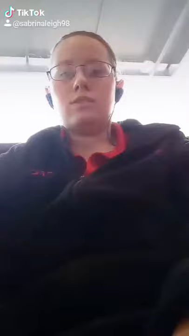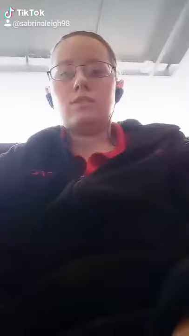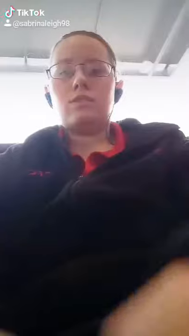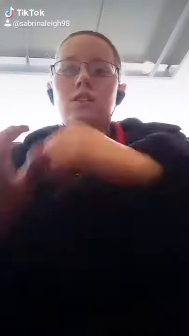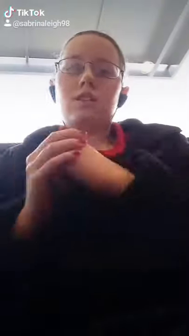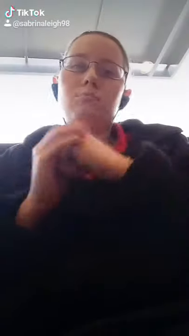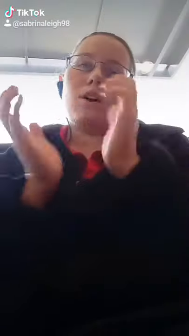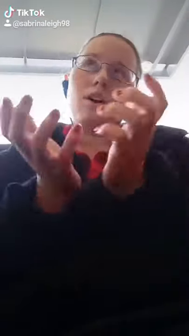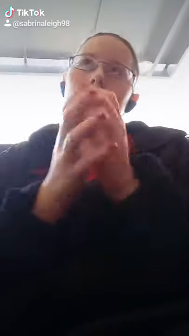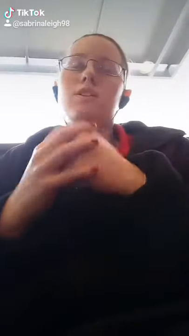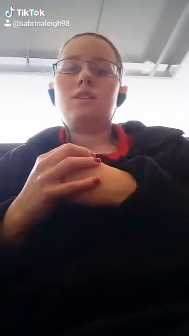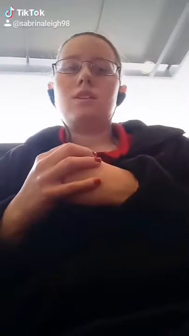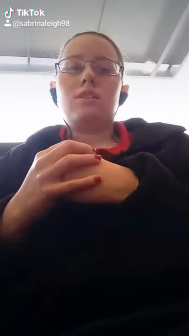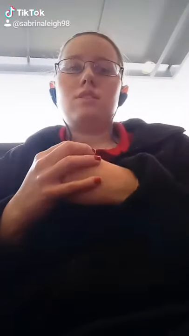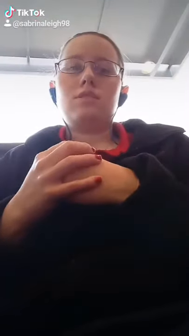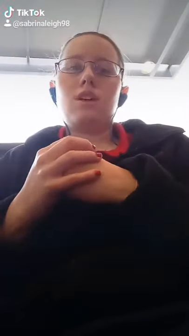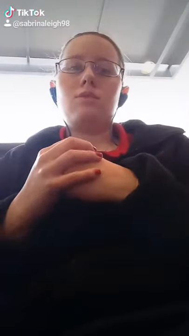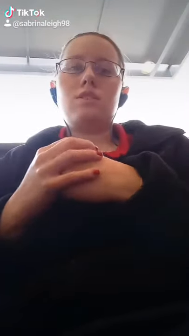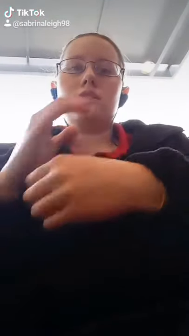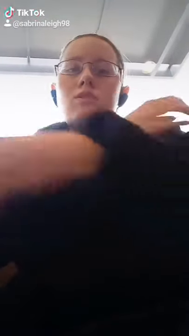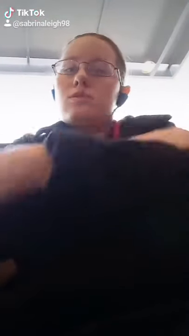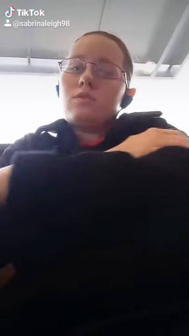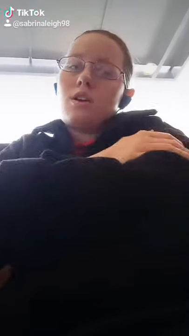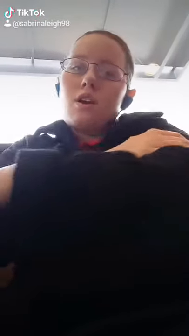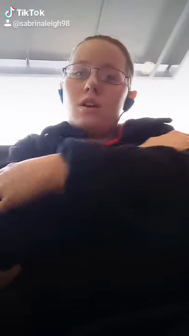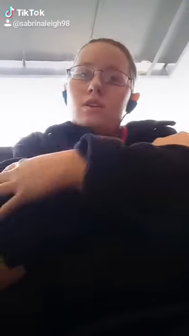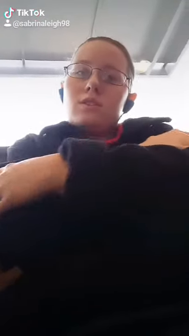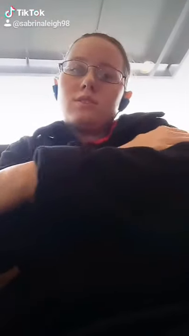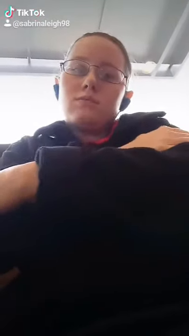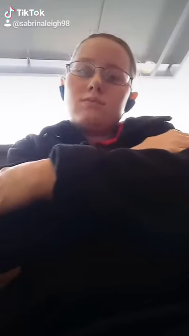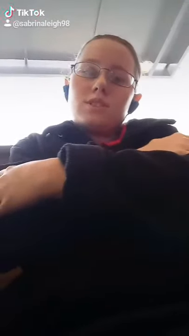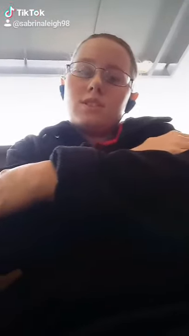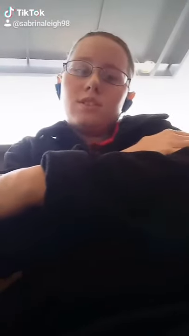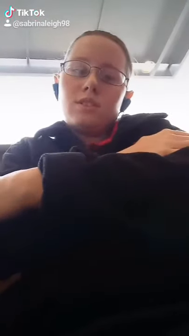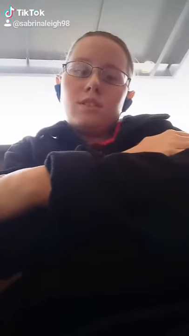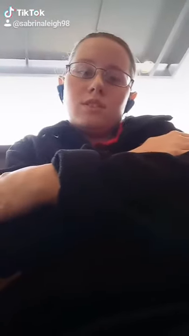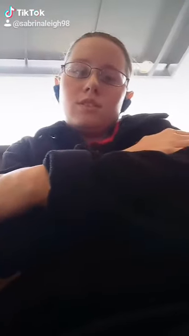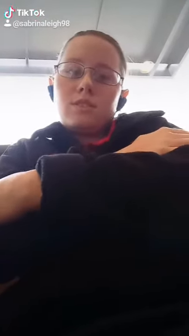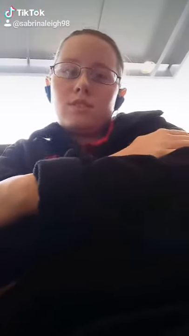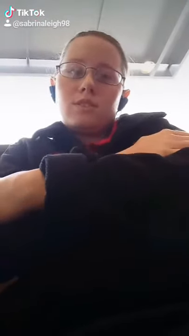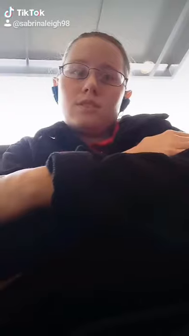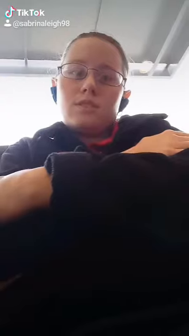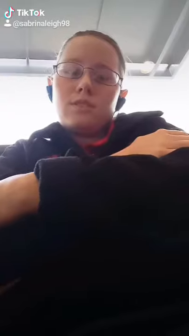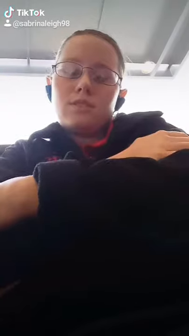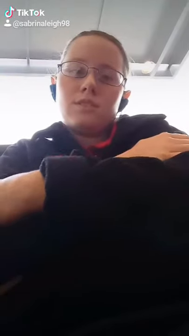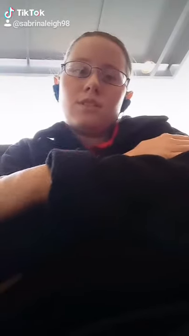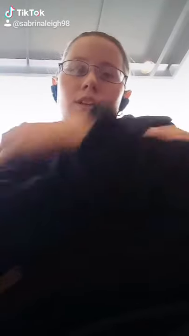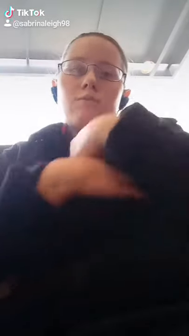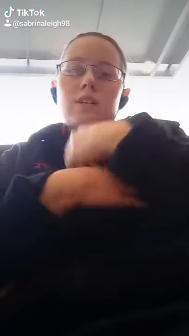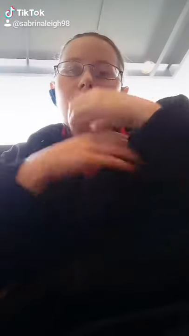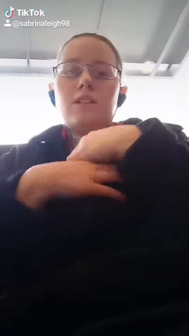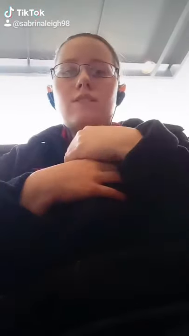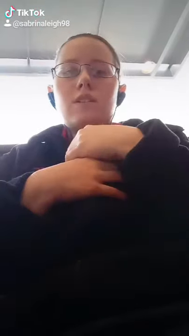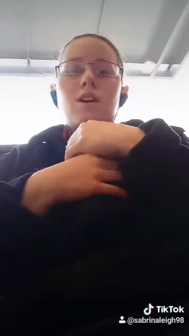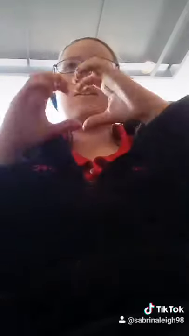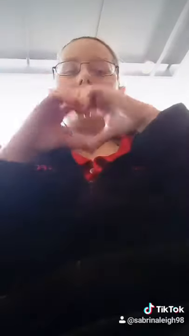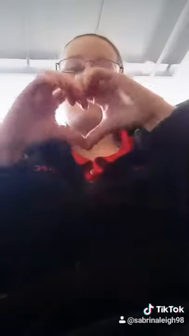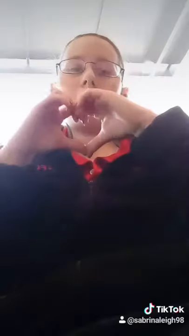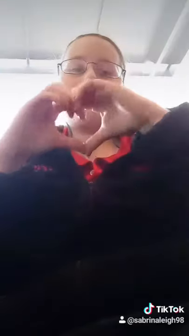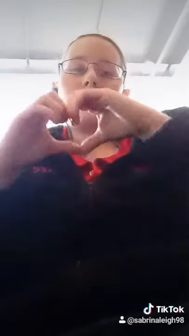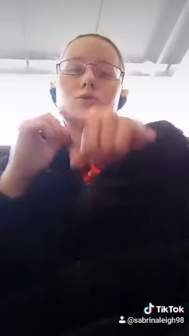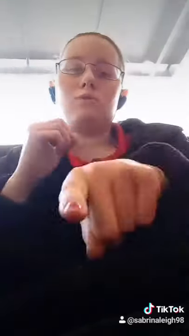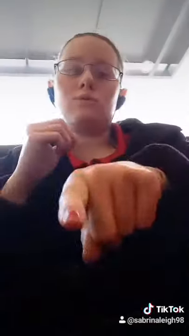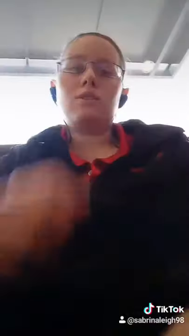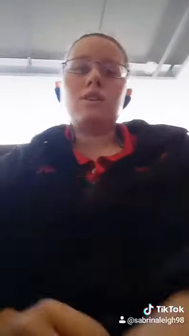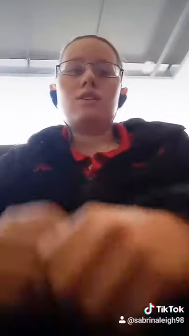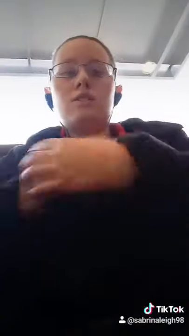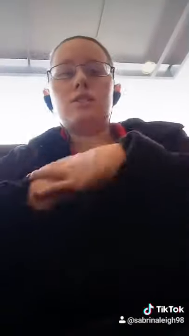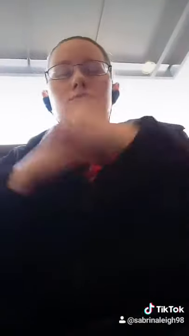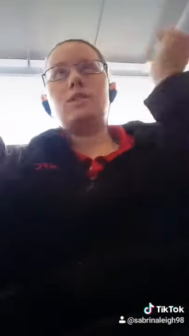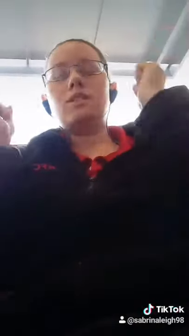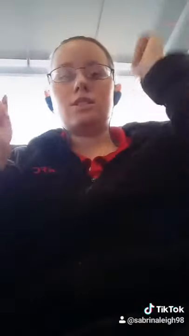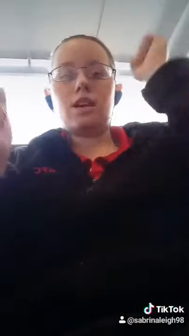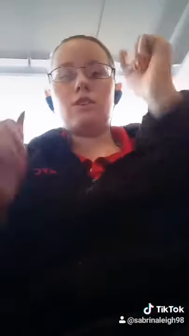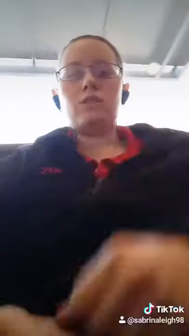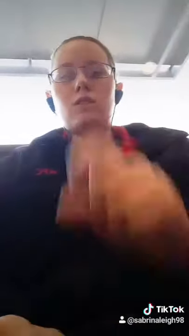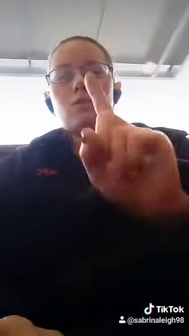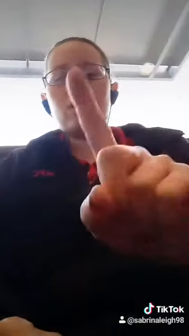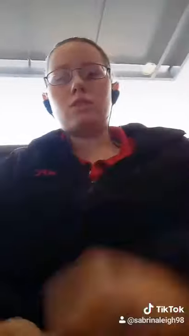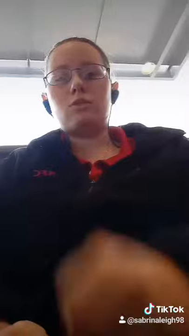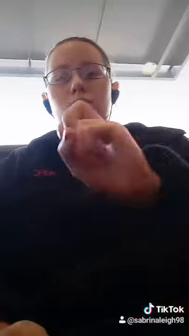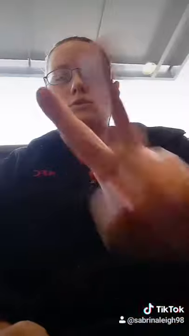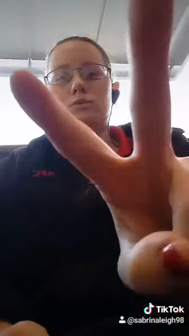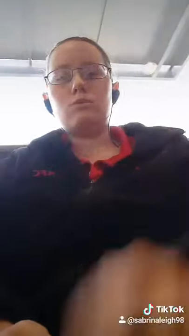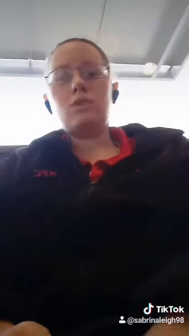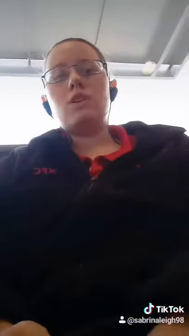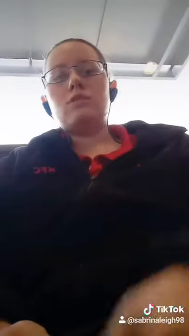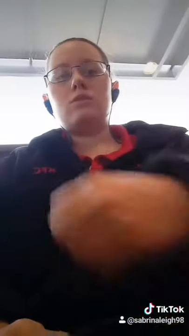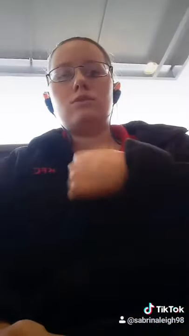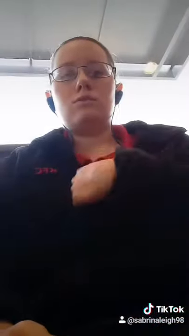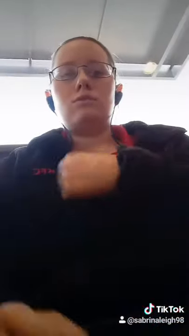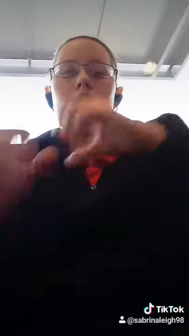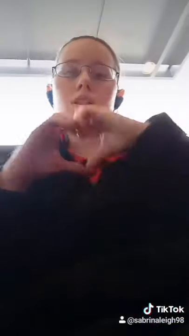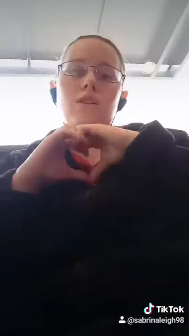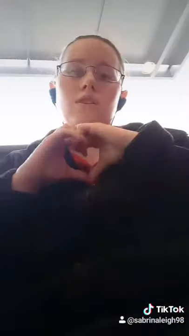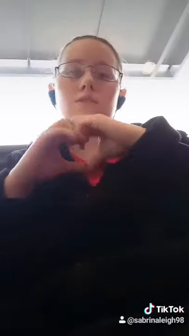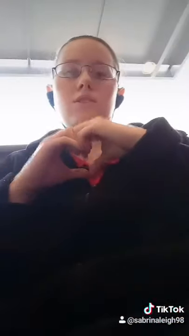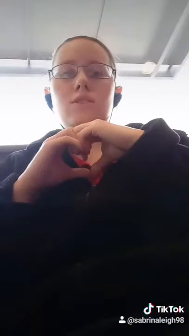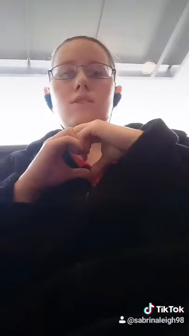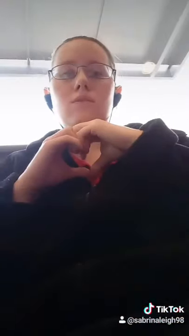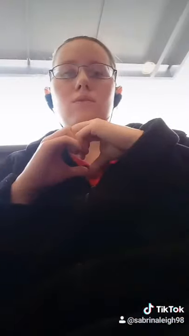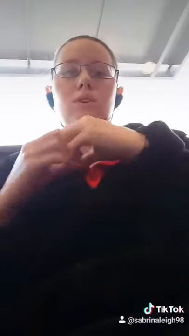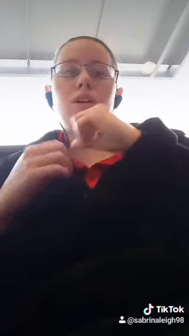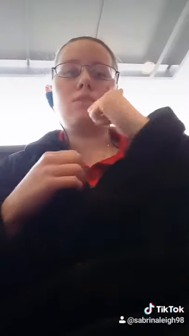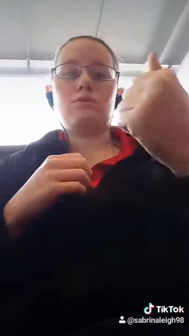If i could make a living